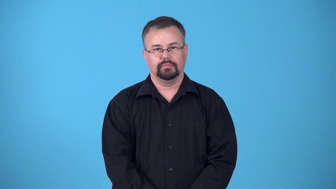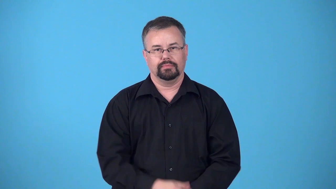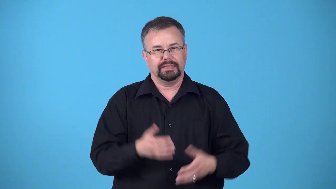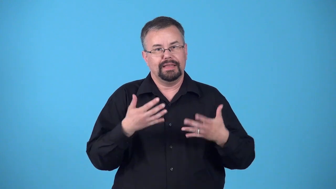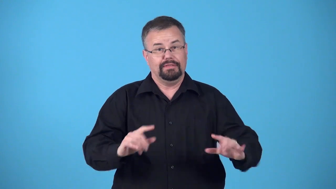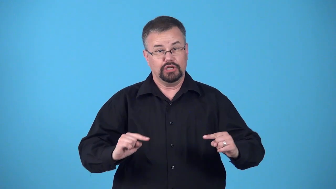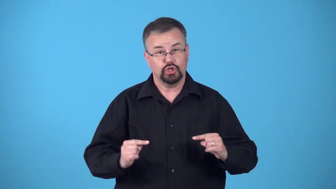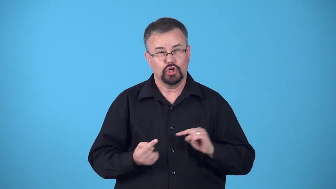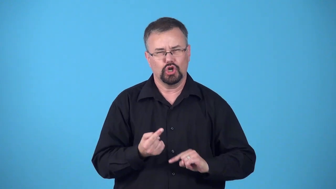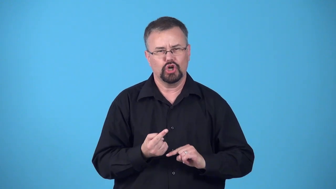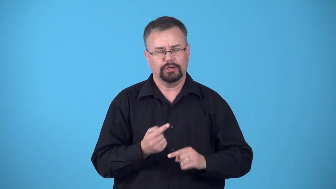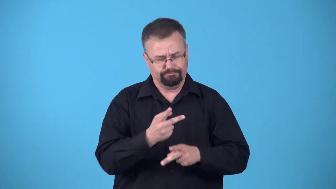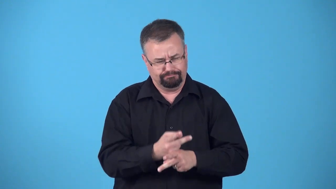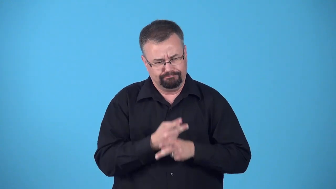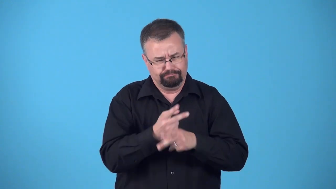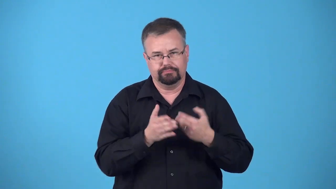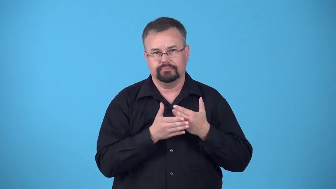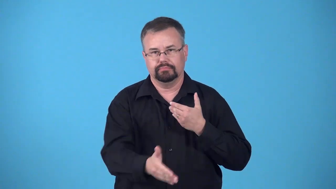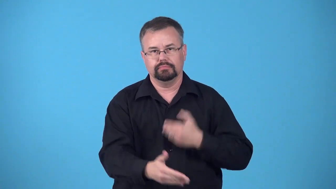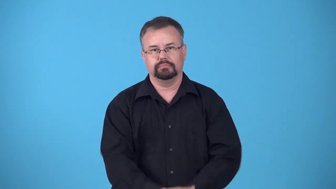once bitten, twice shy, once burned, twice shy